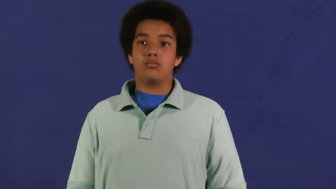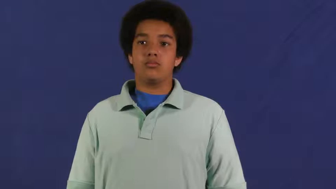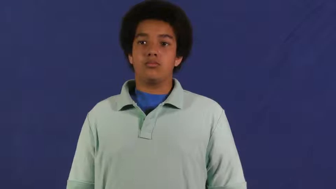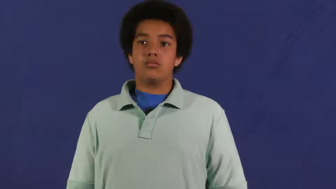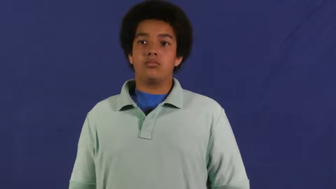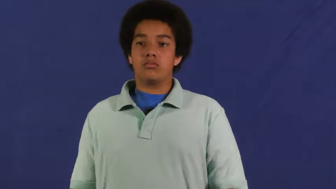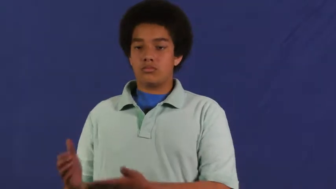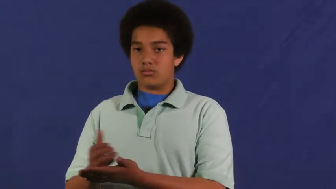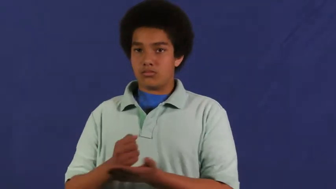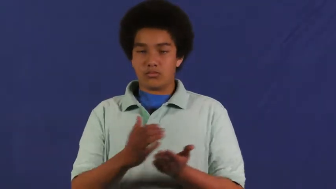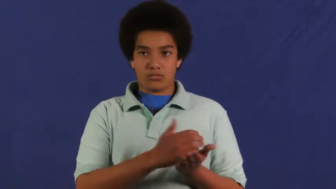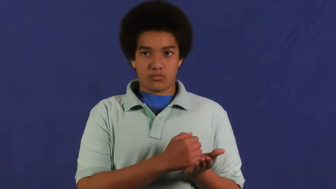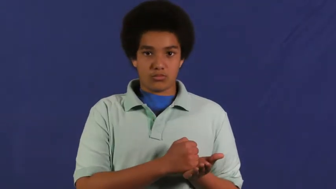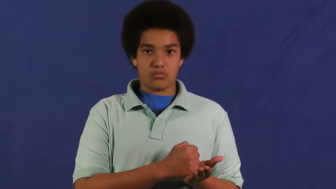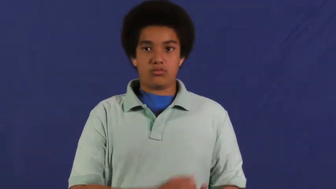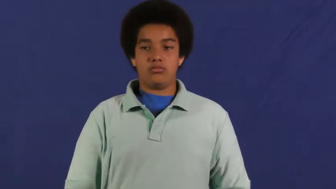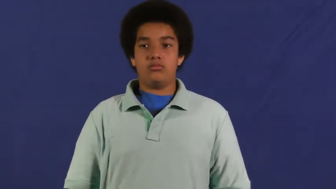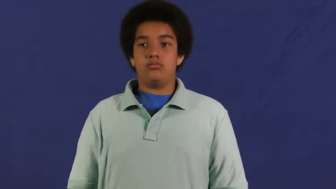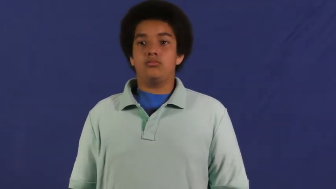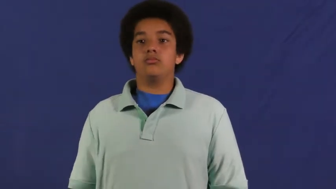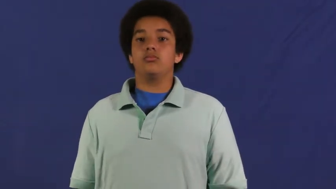pull together,amass,compile-collect